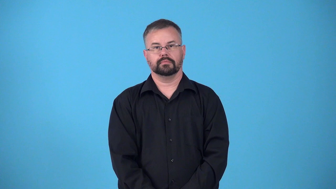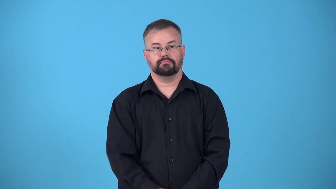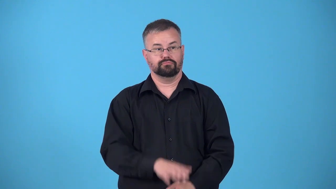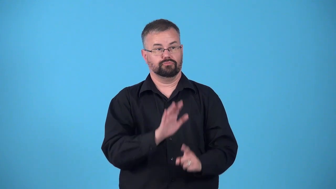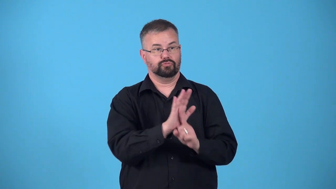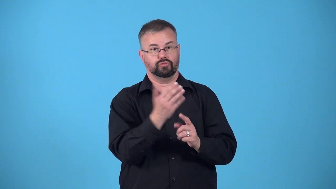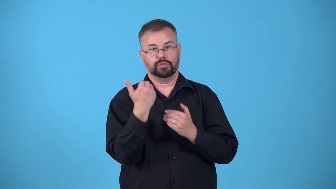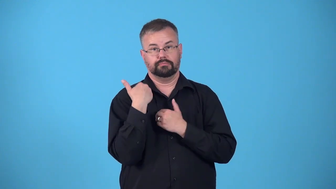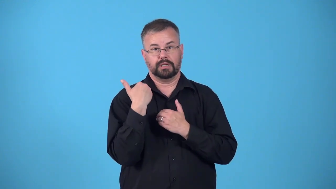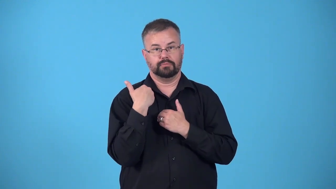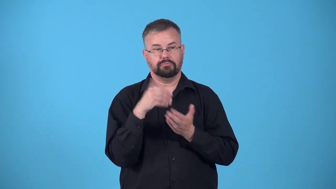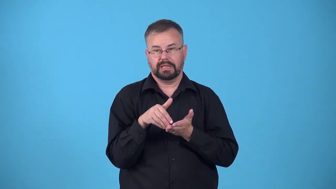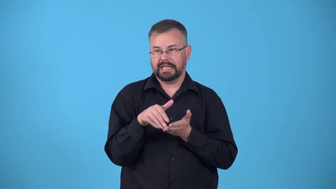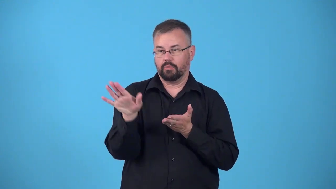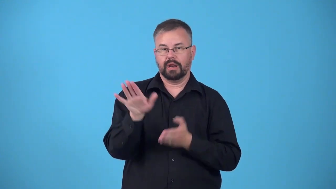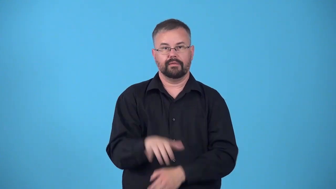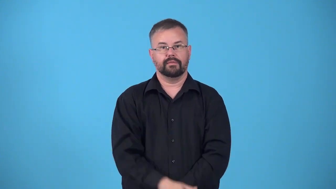unload responsibility